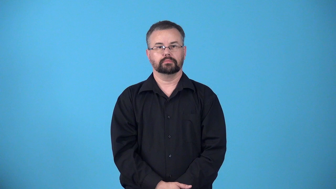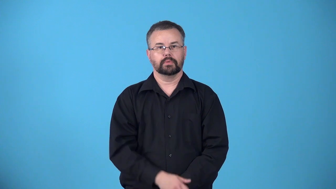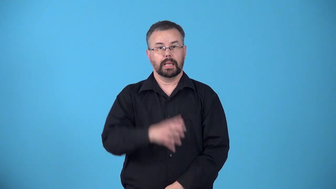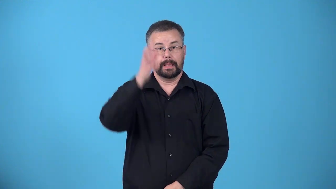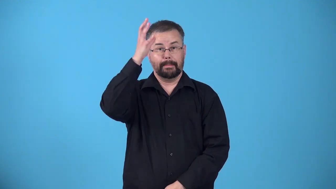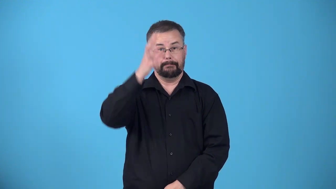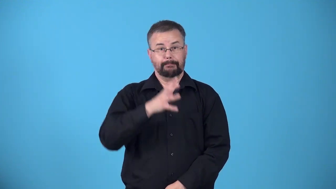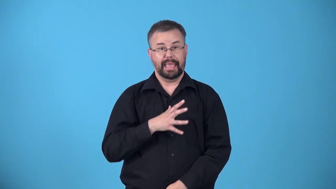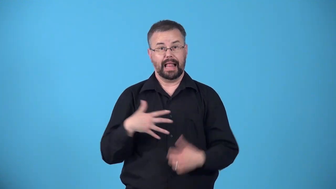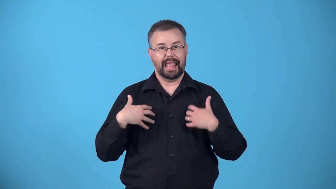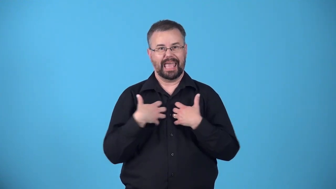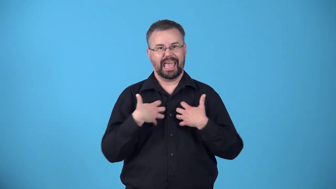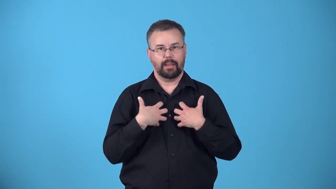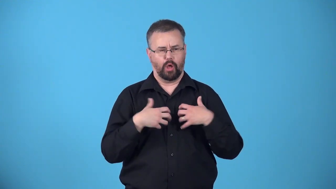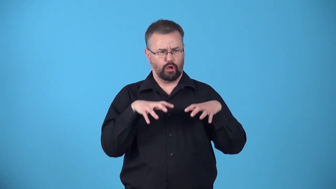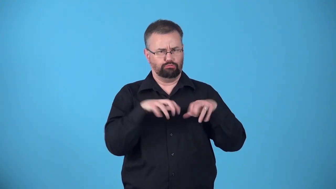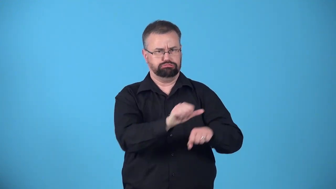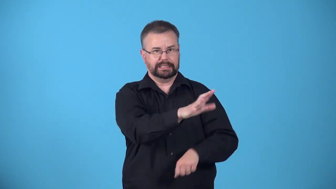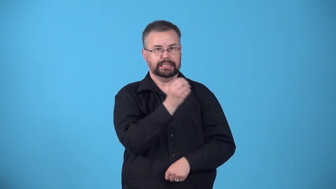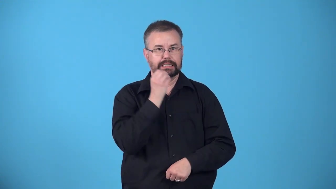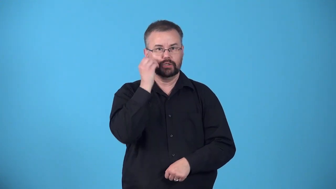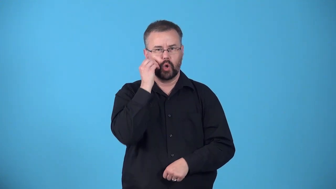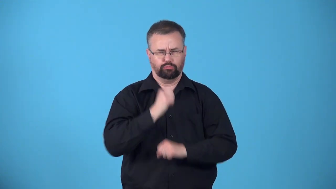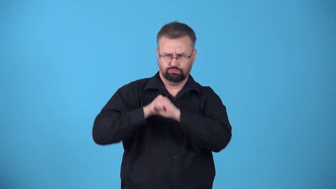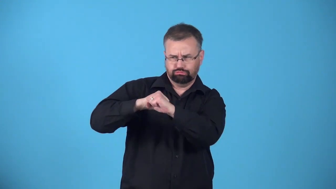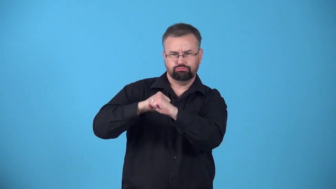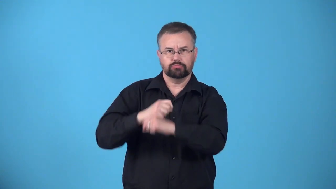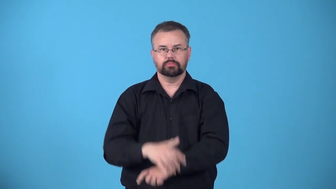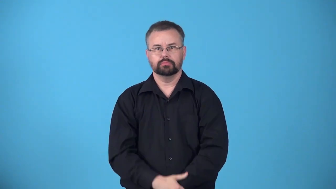territorialize